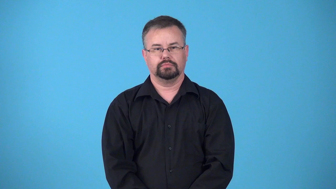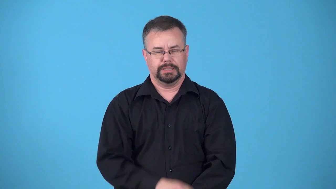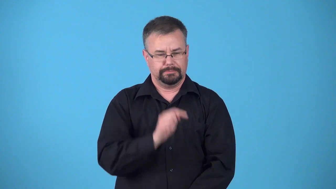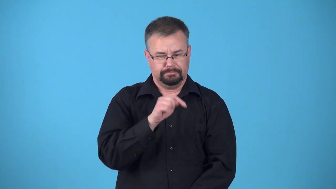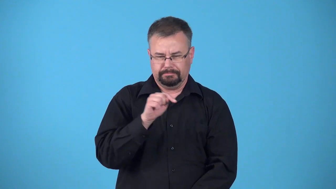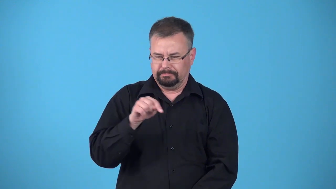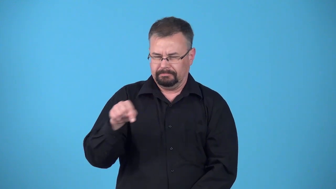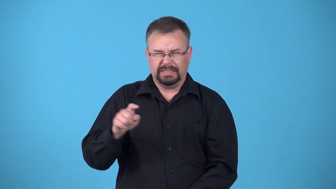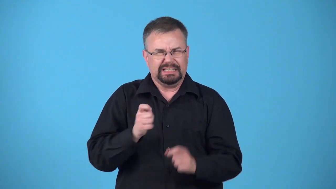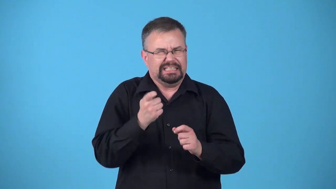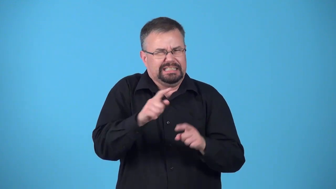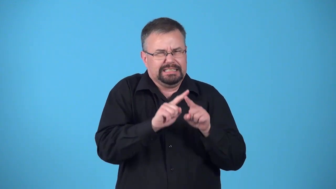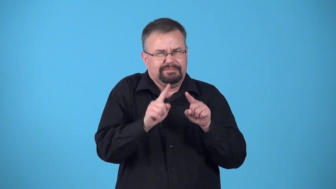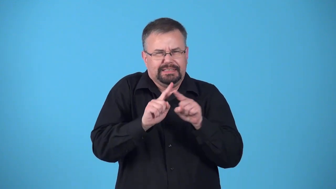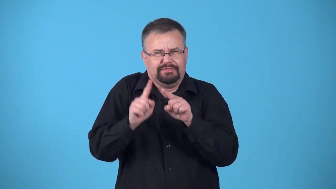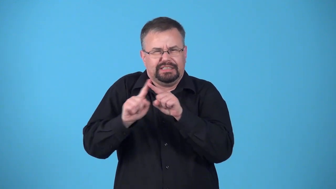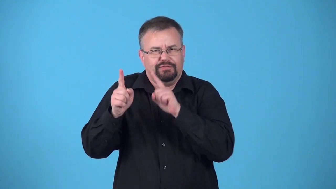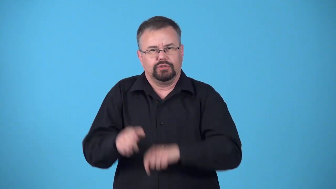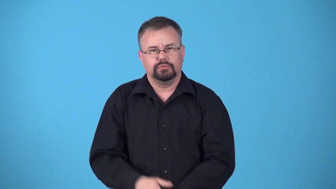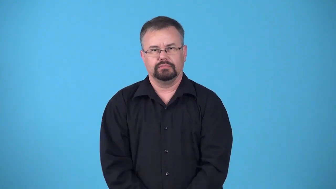much of a muchness